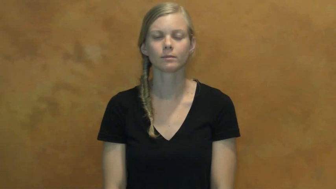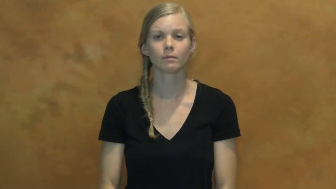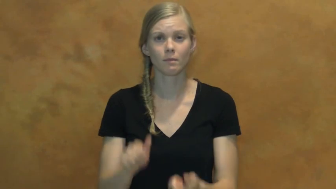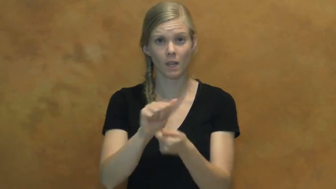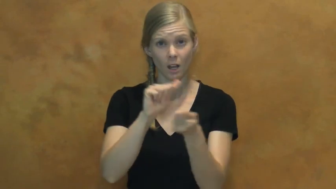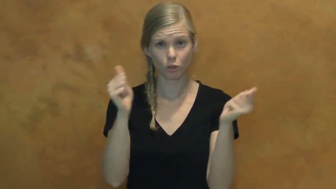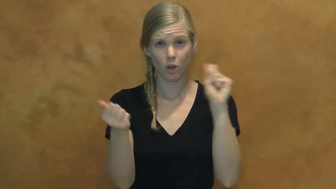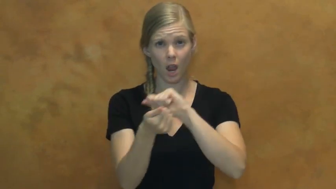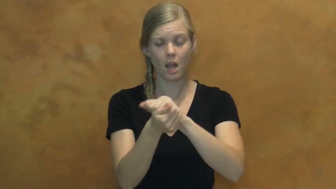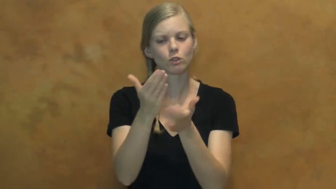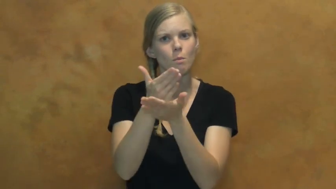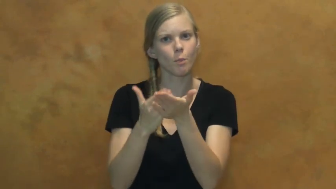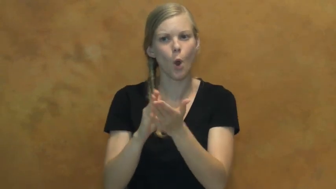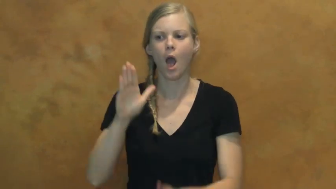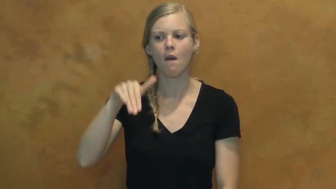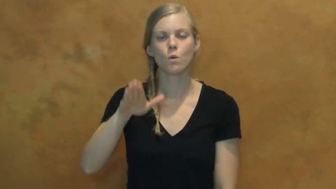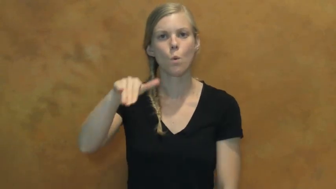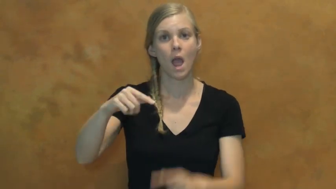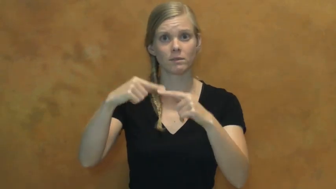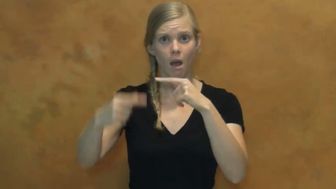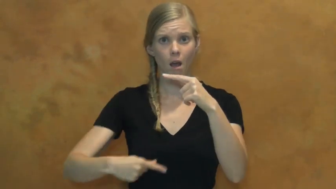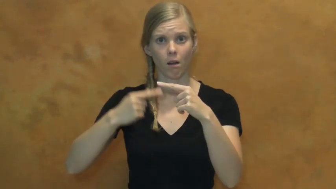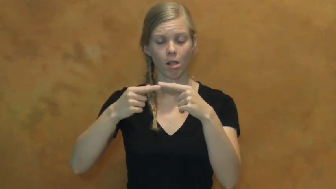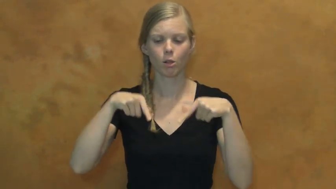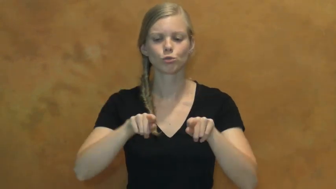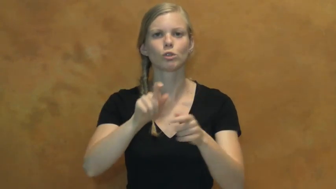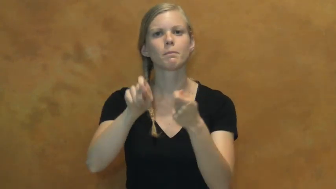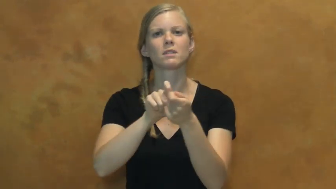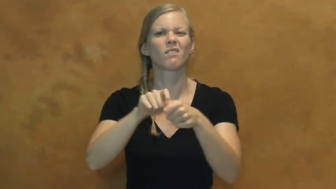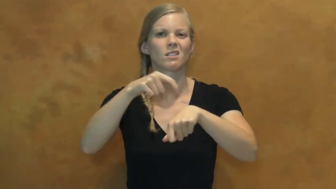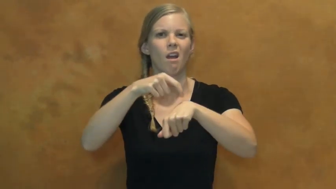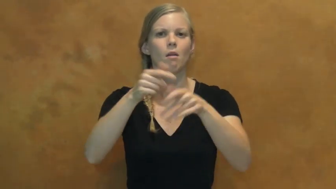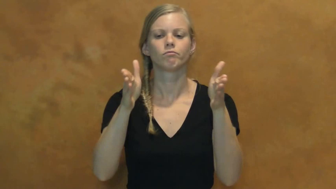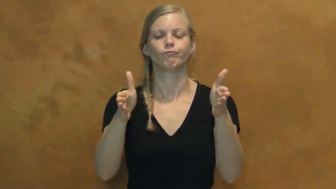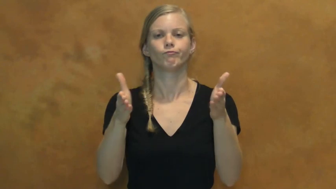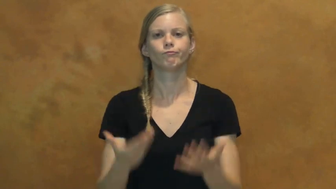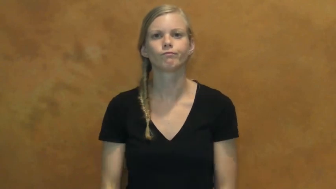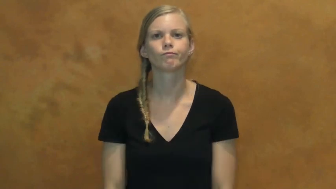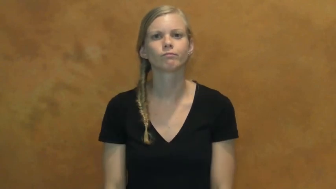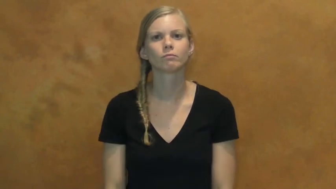phase shift